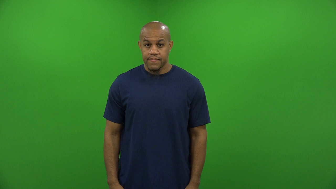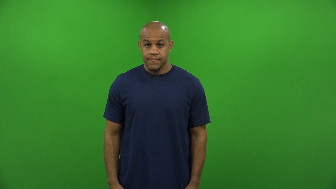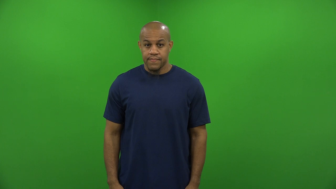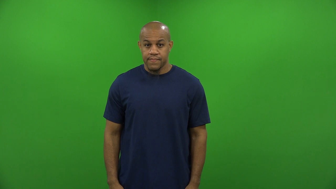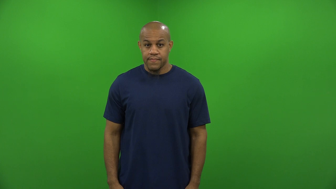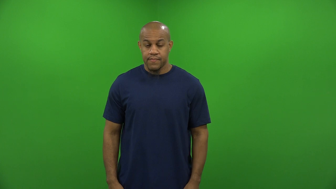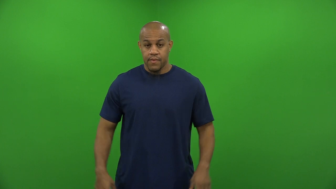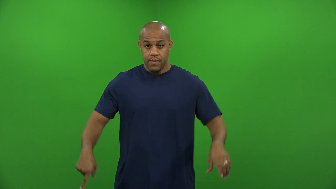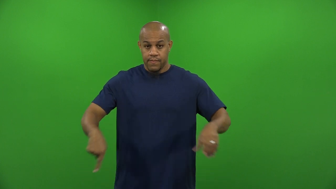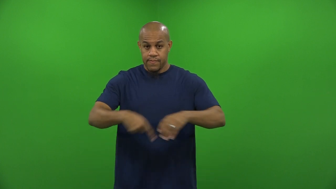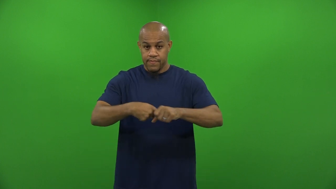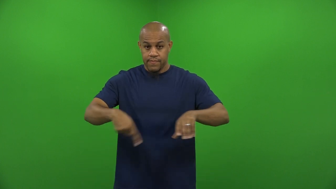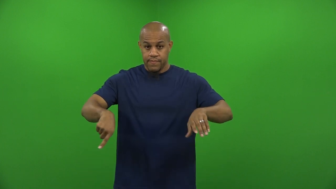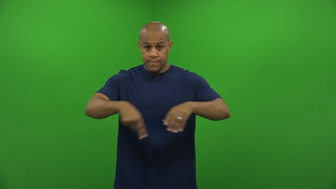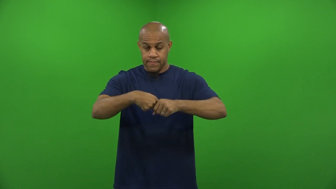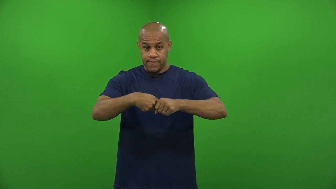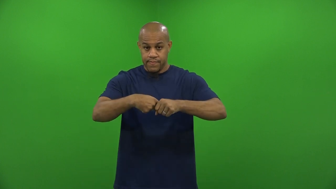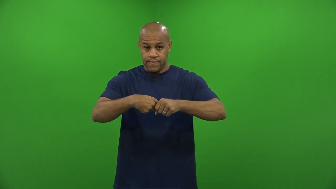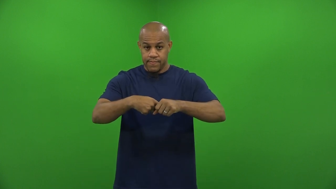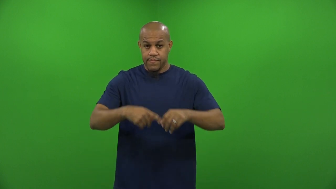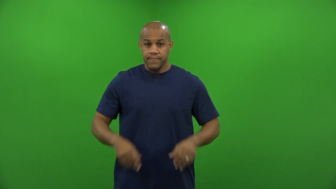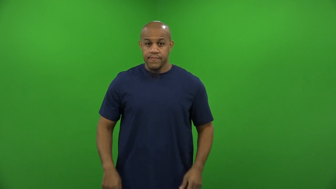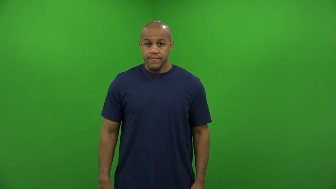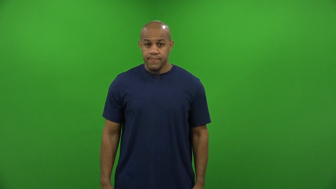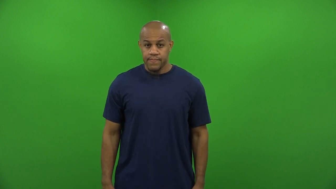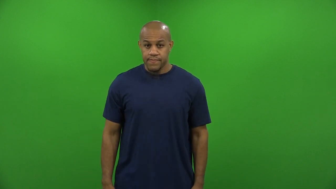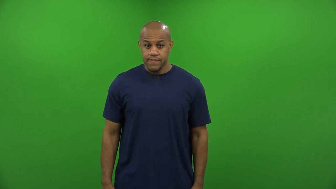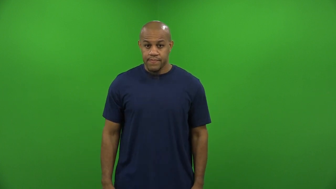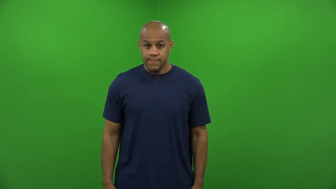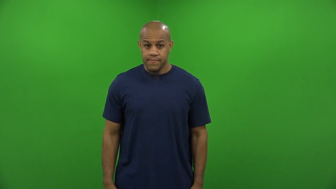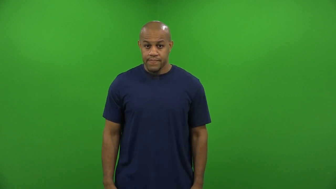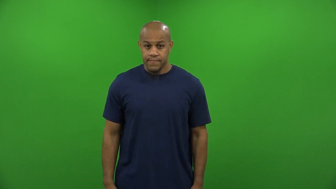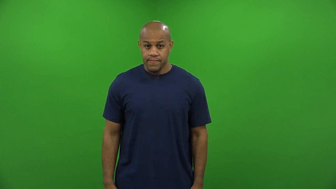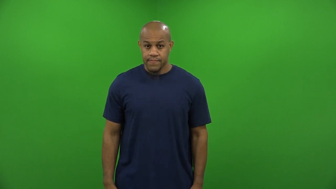Relay